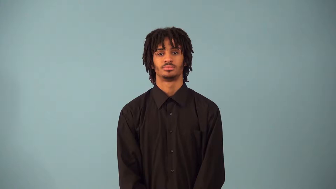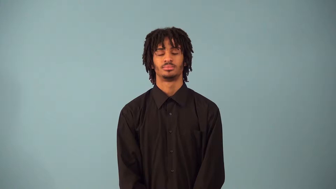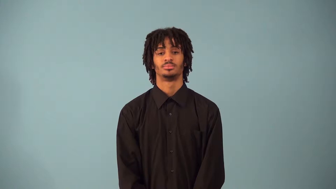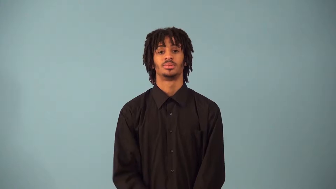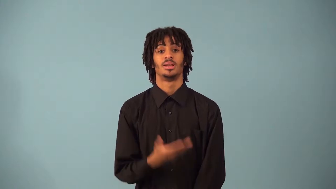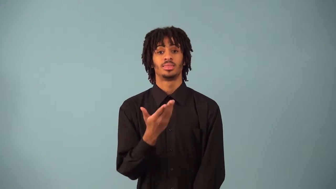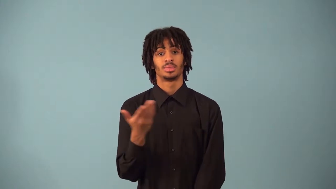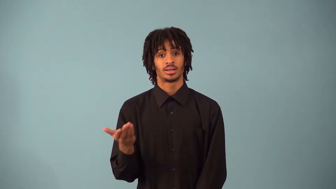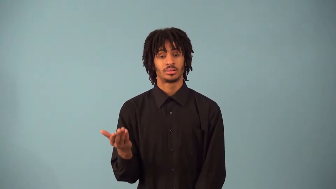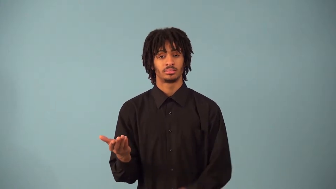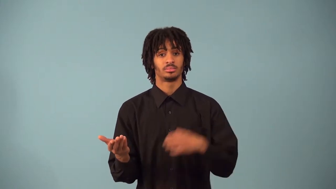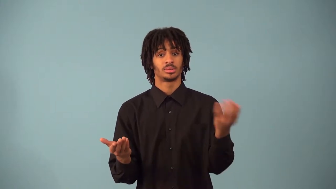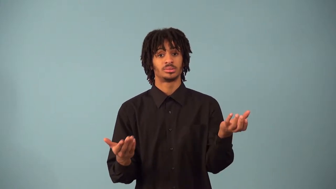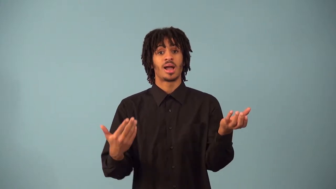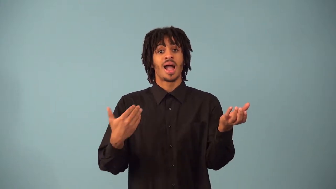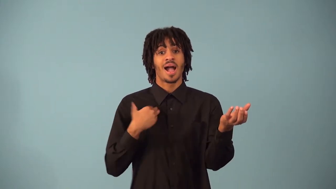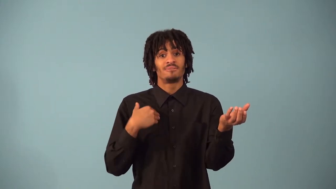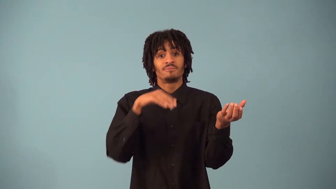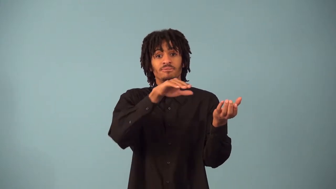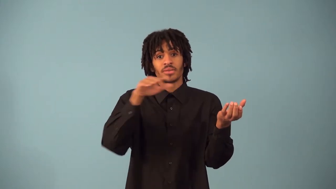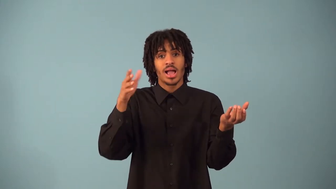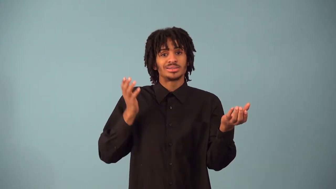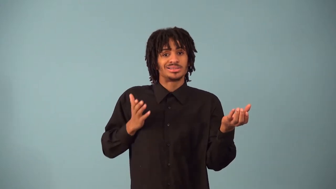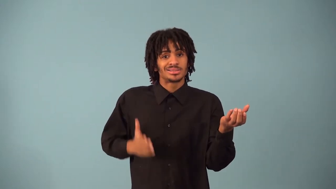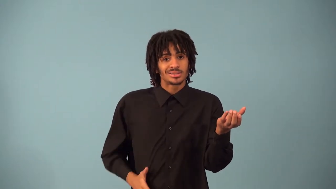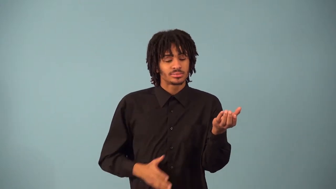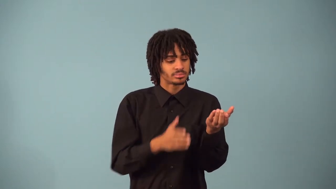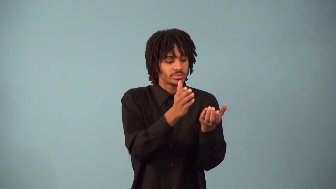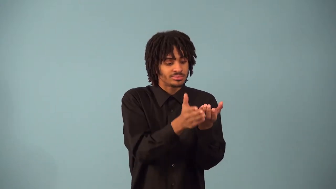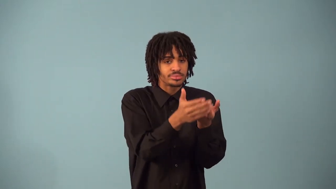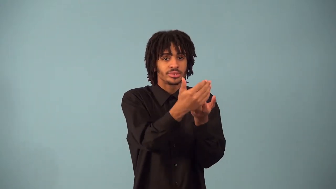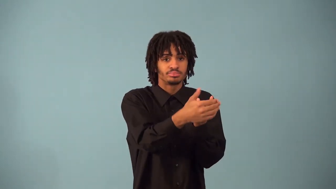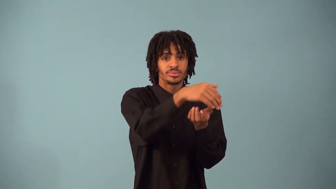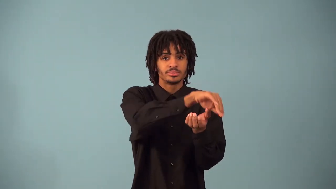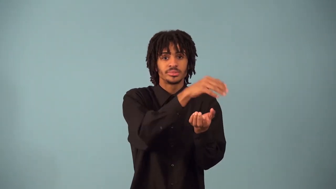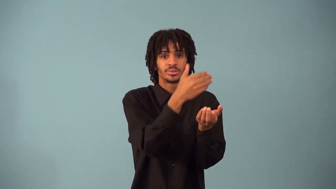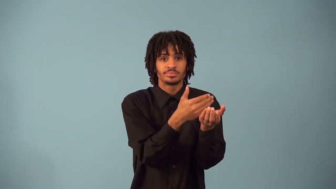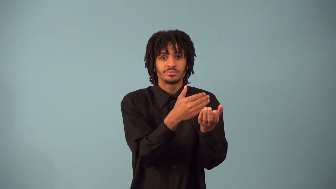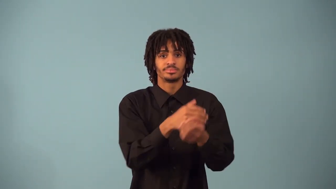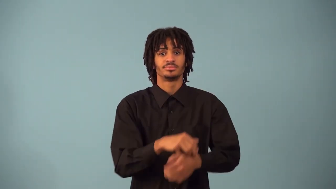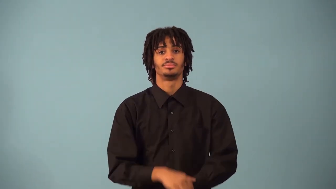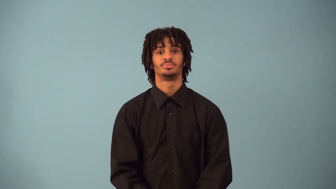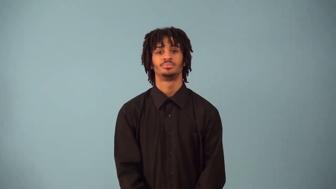polyhedron